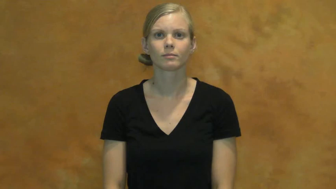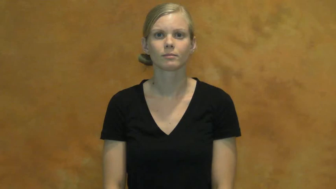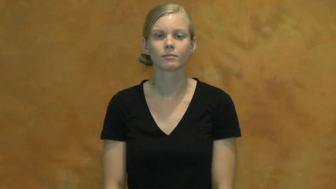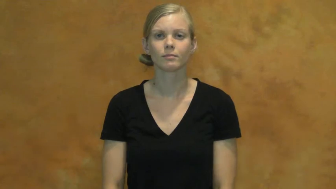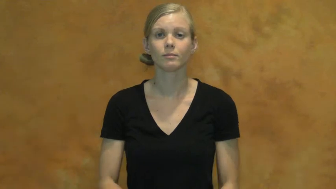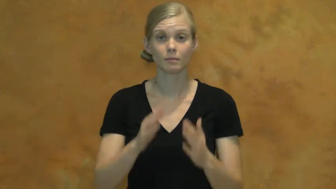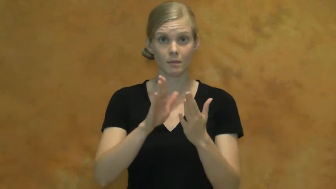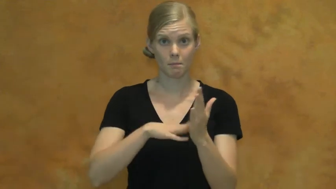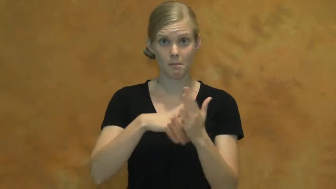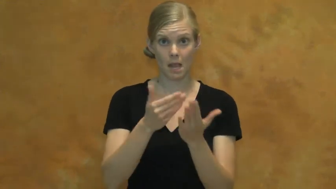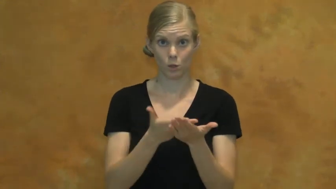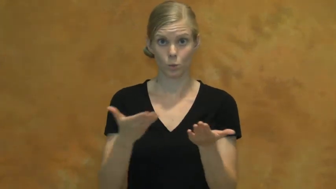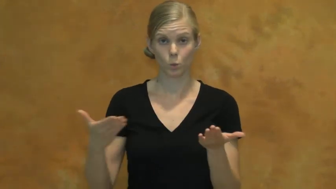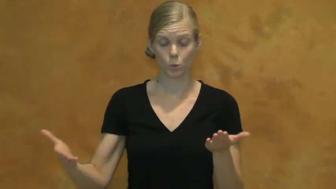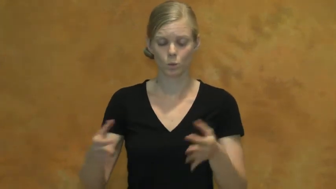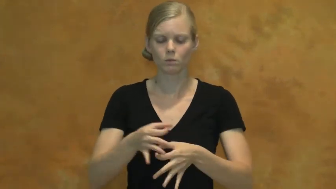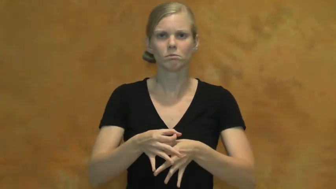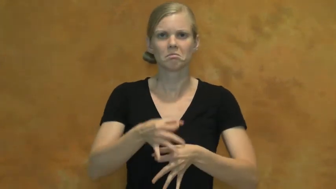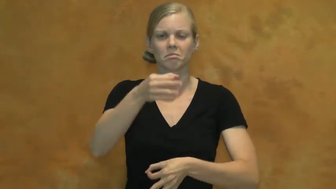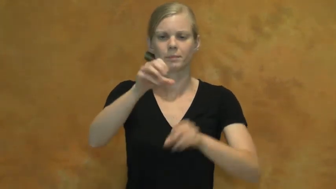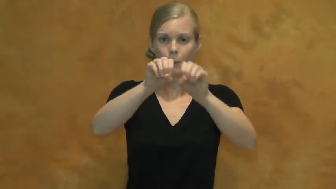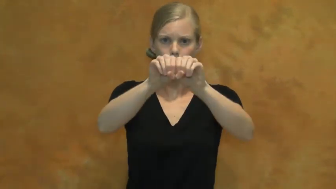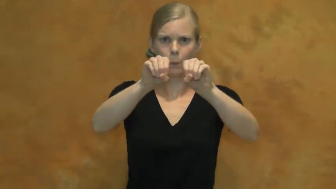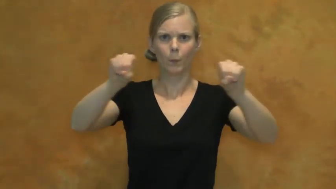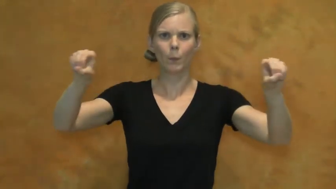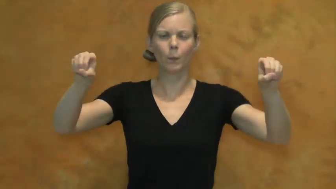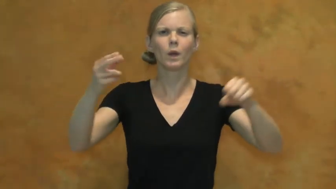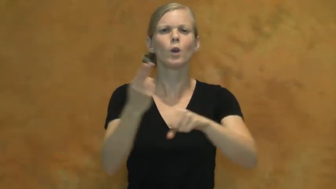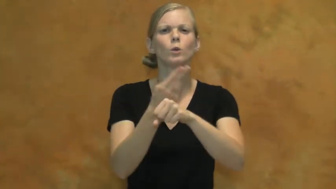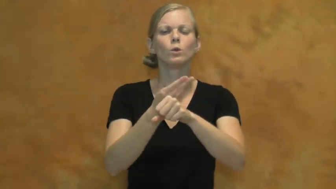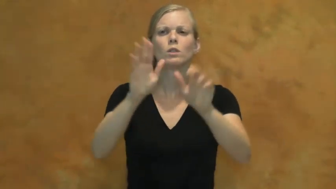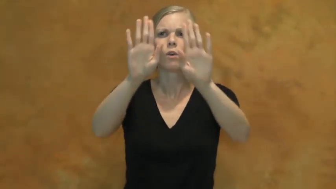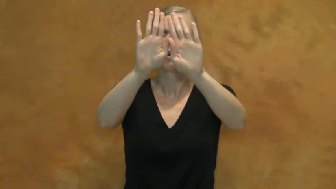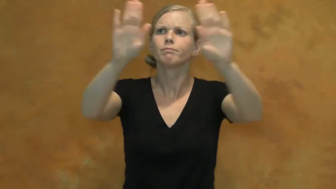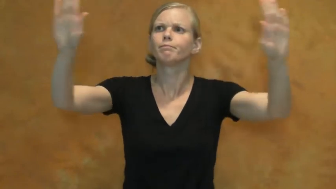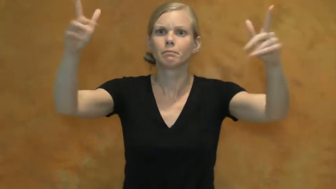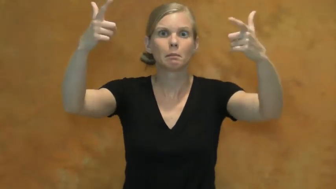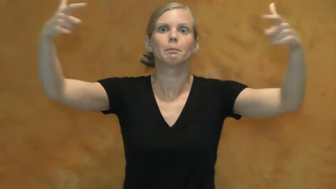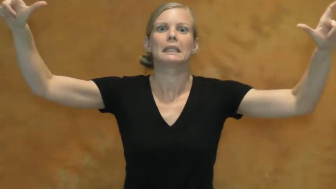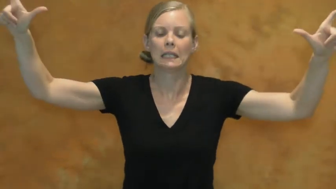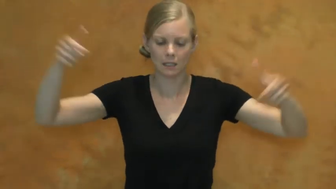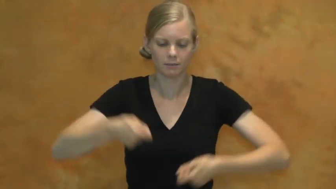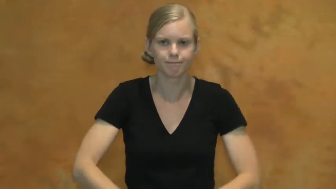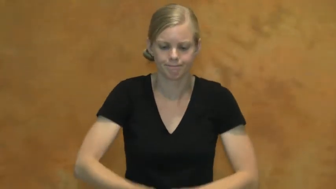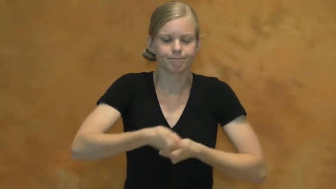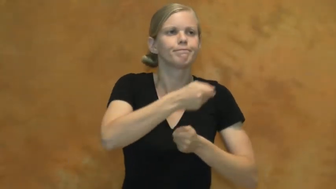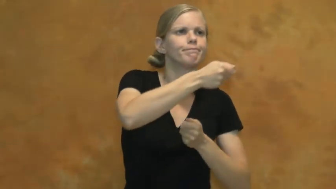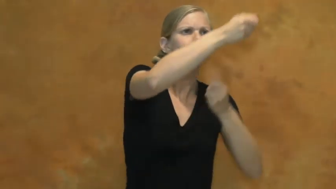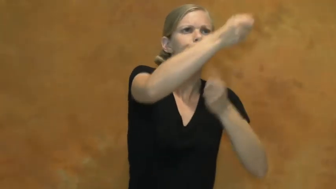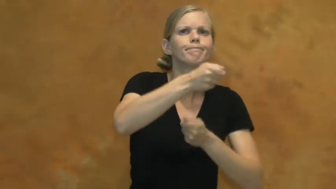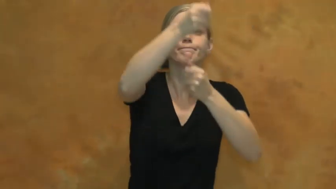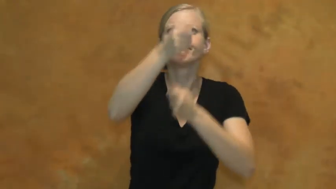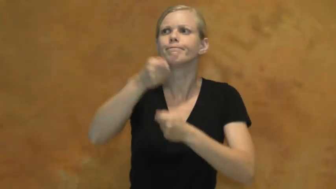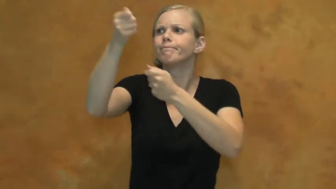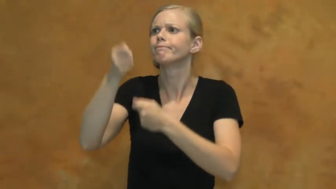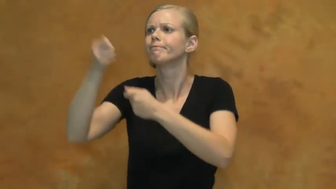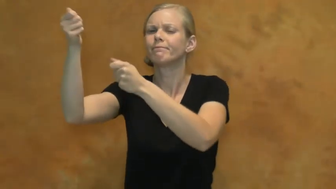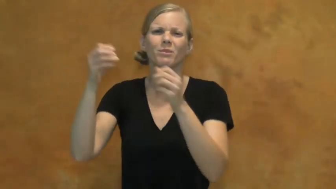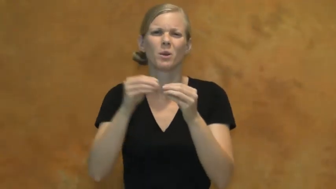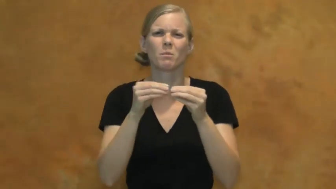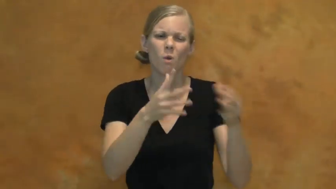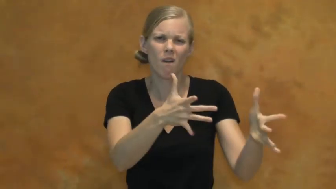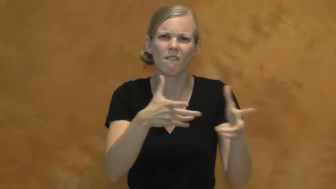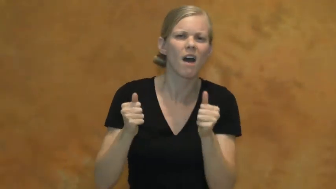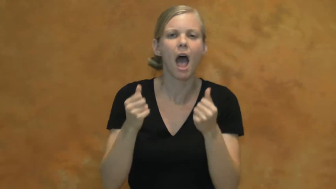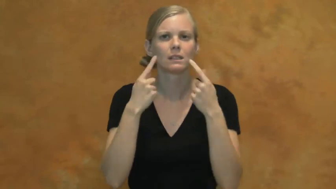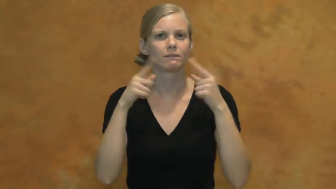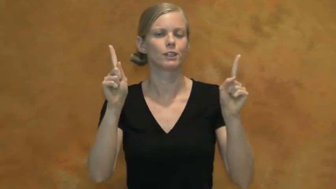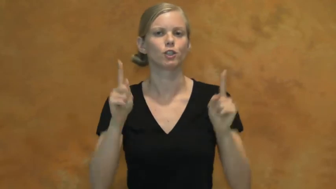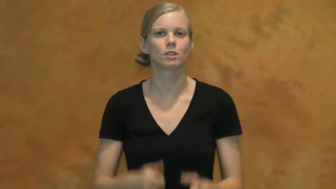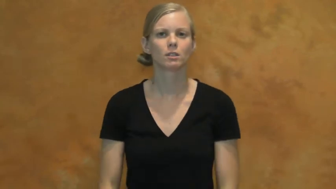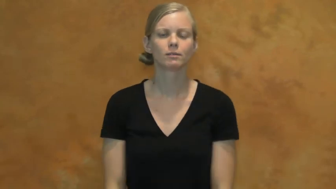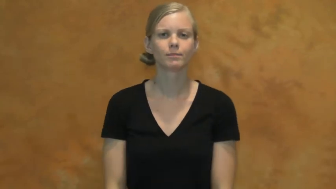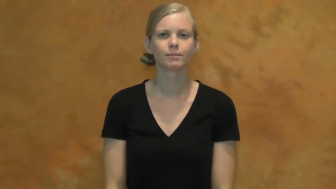paint roller